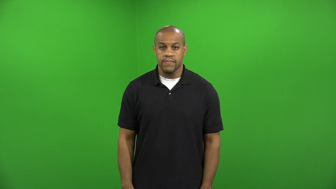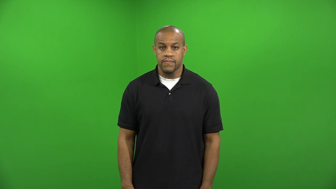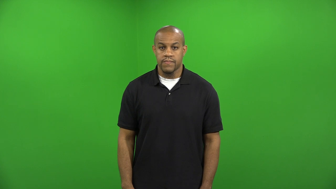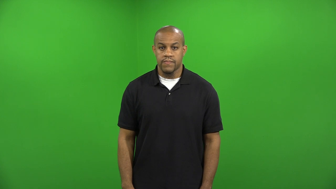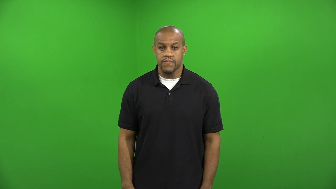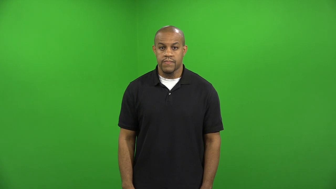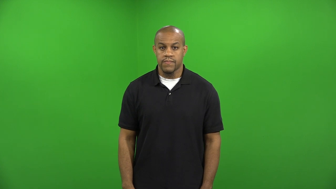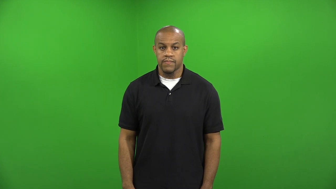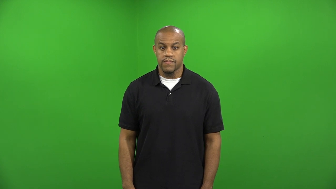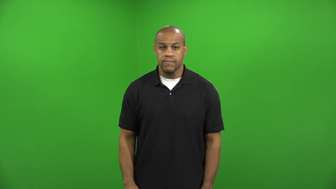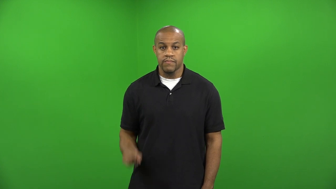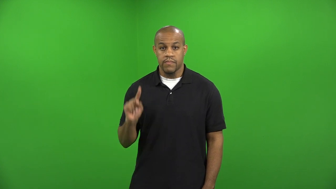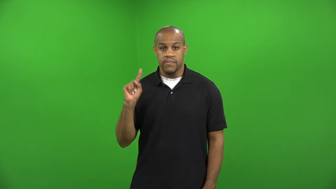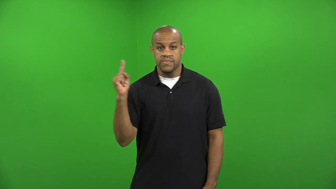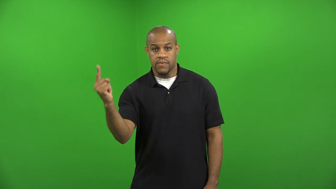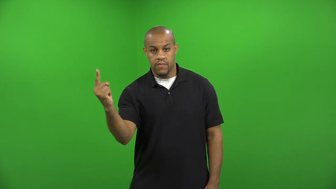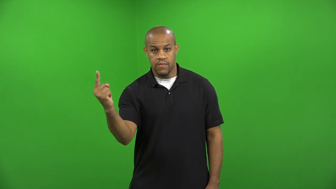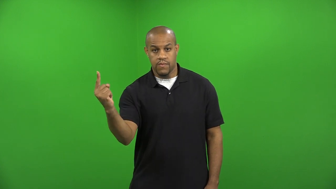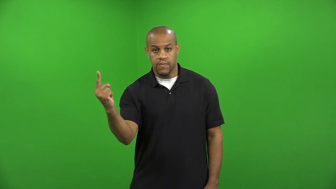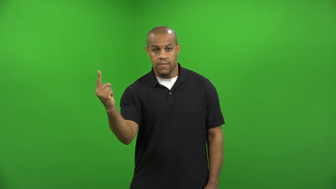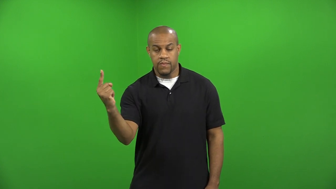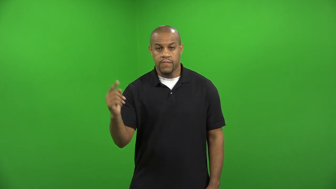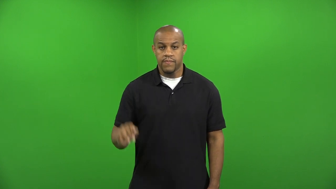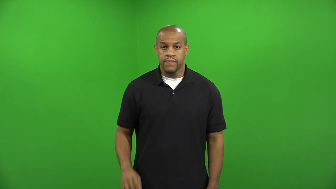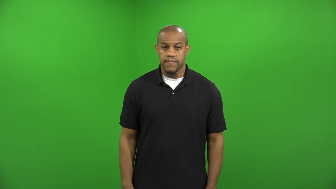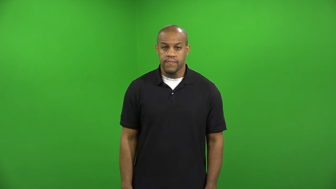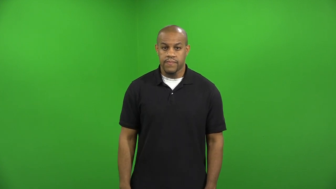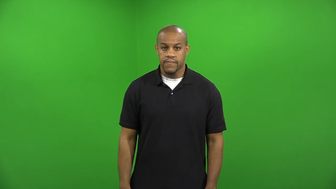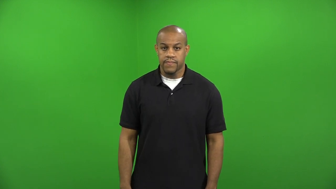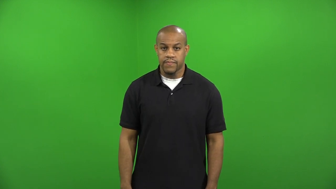Single